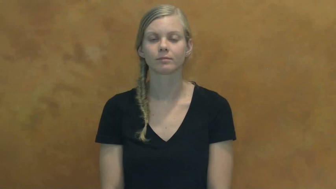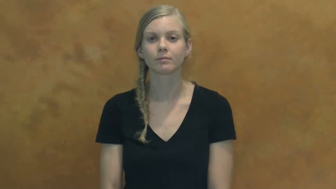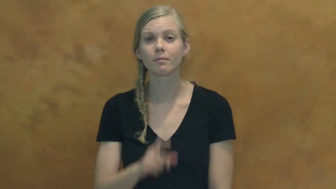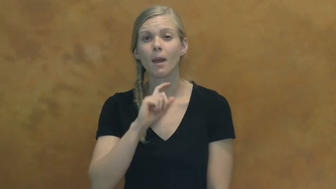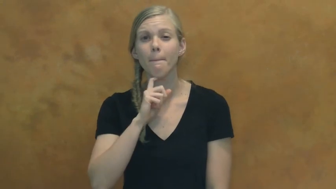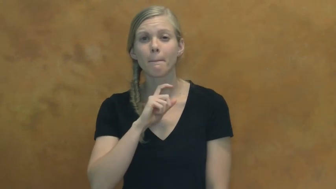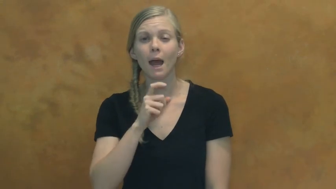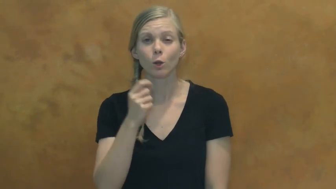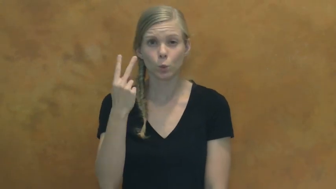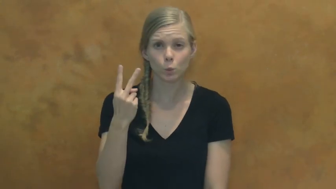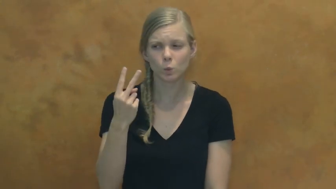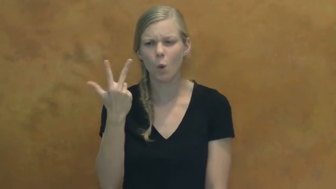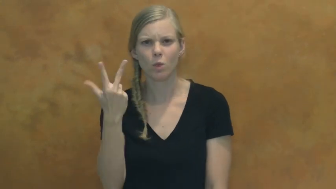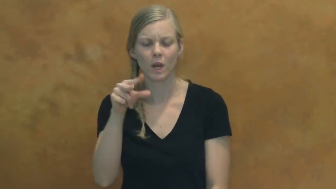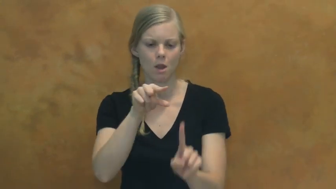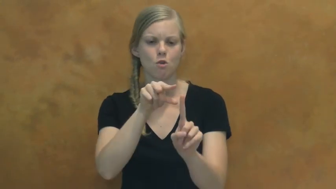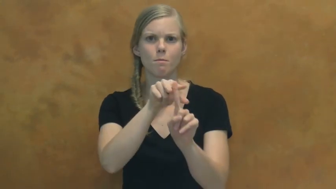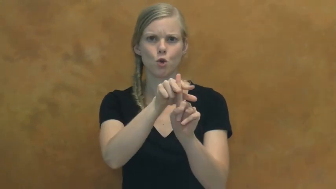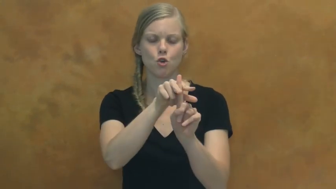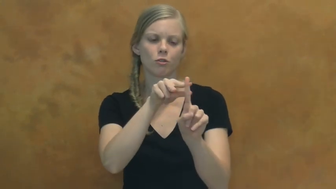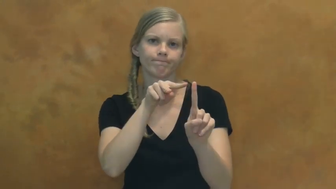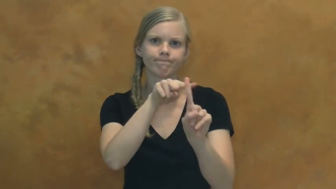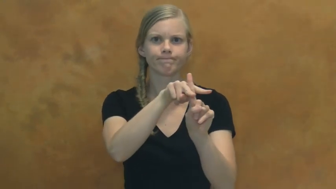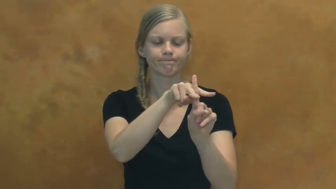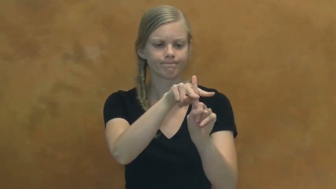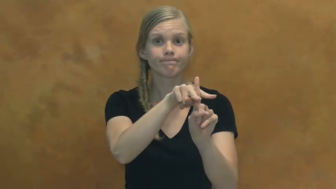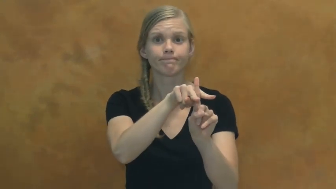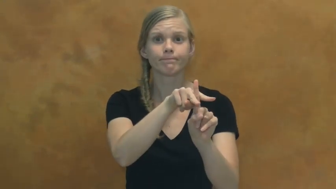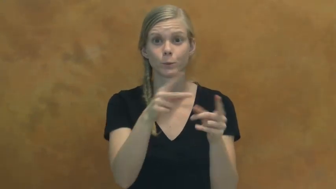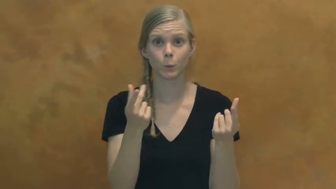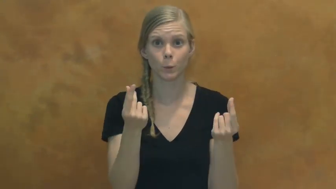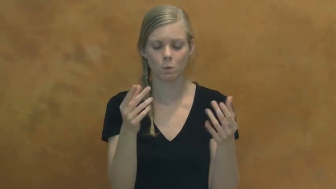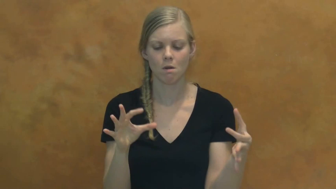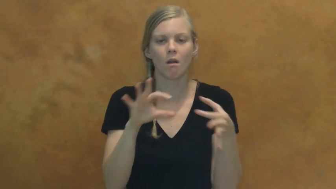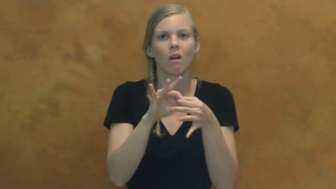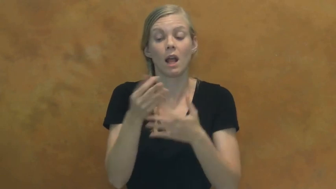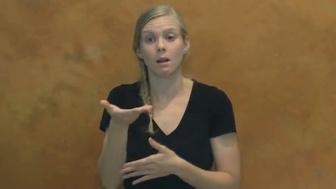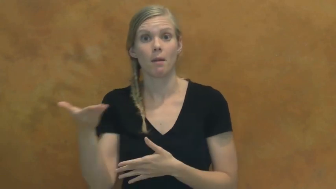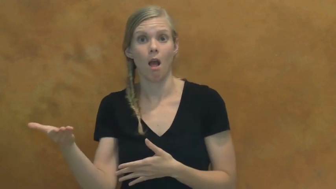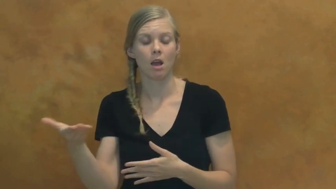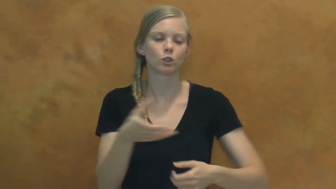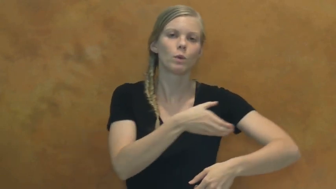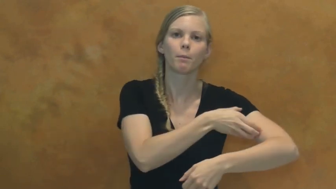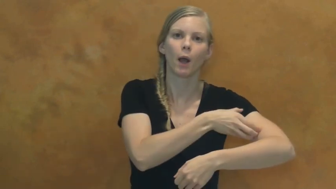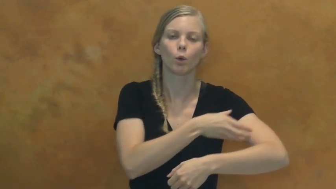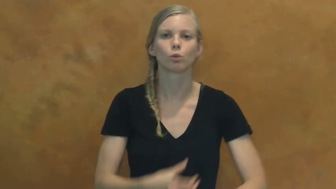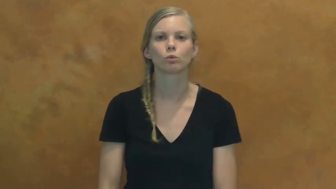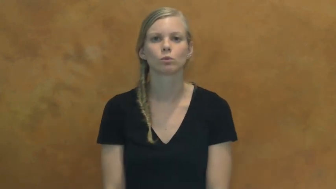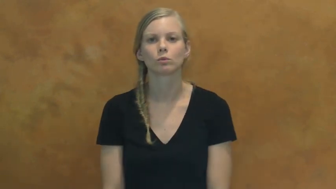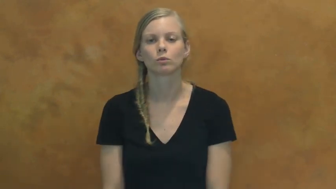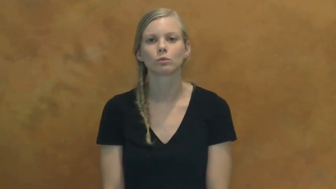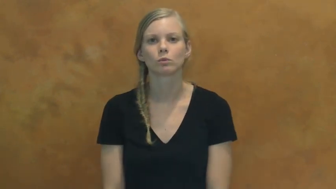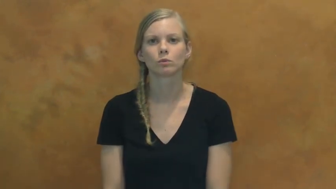plug-electric